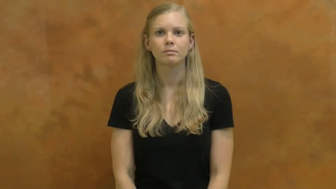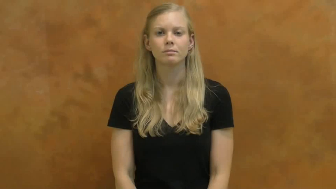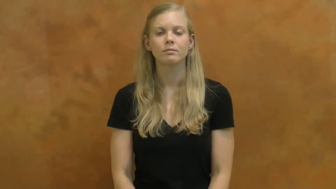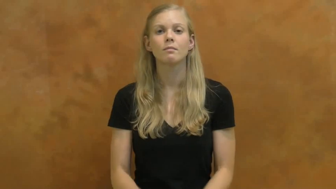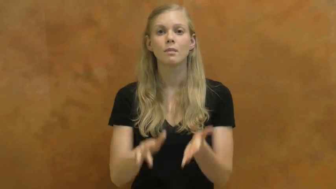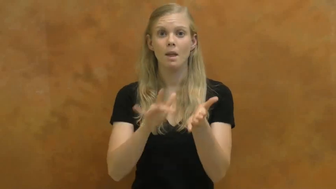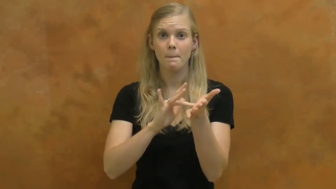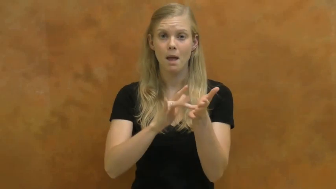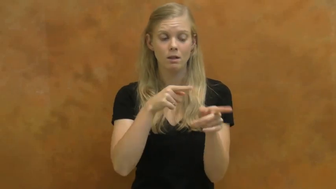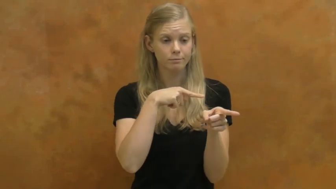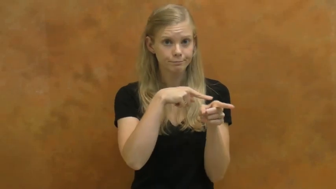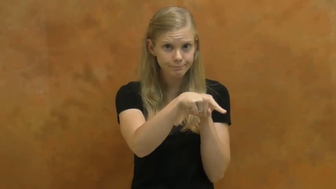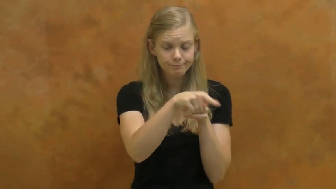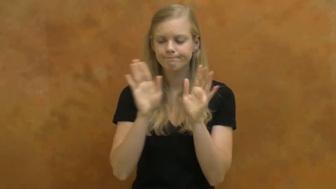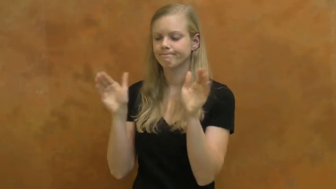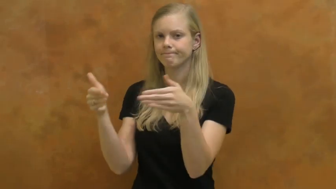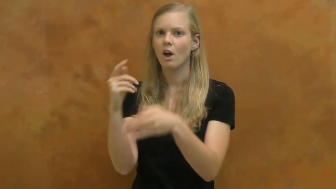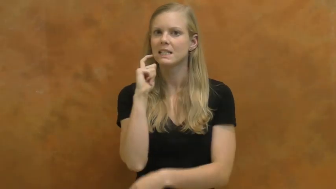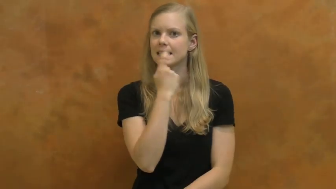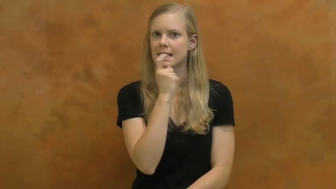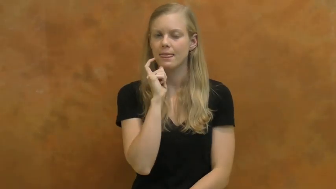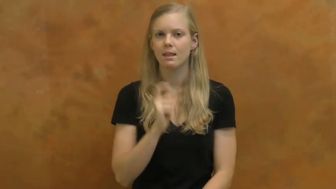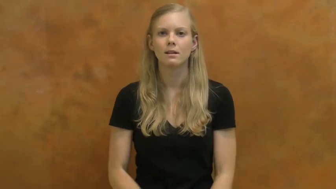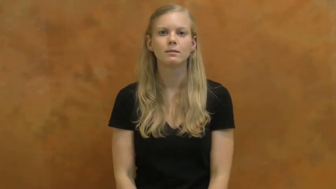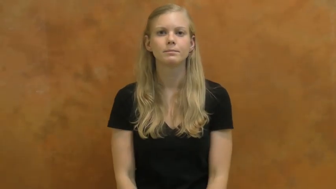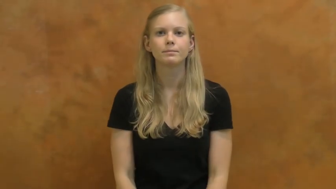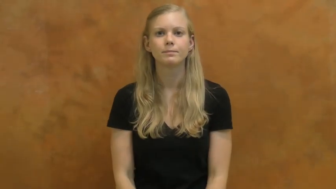dentistry